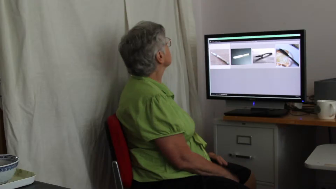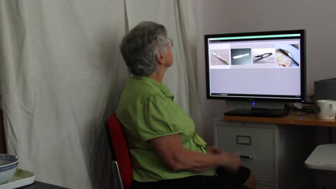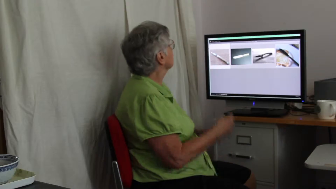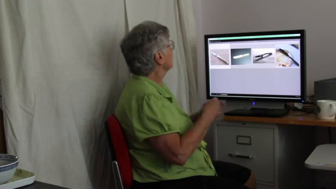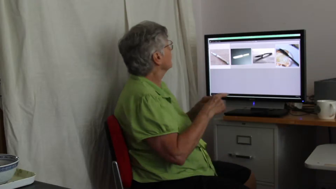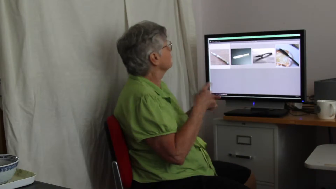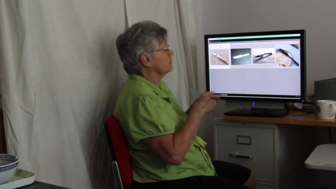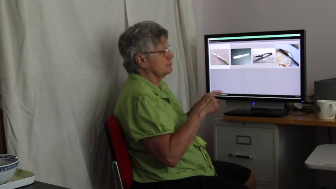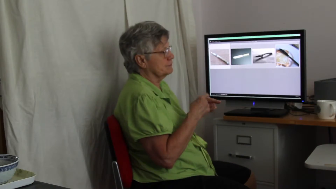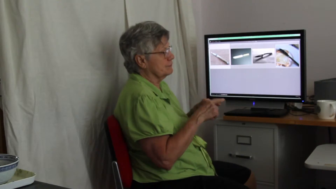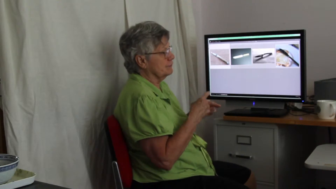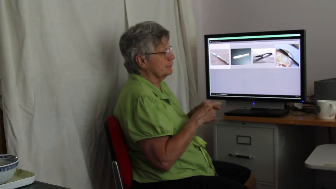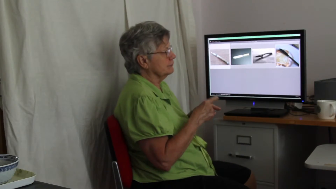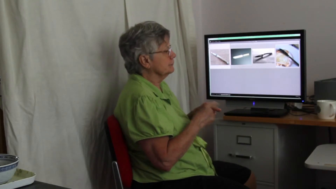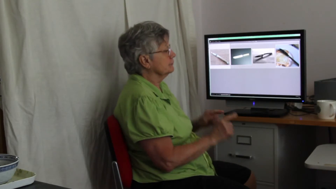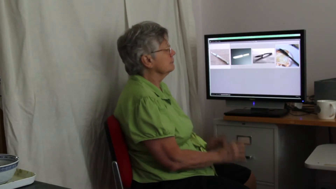KNIFE